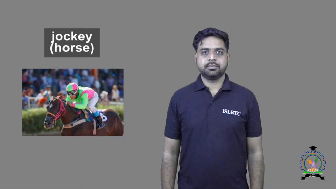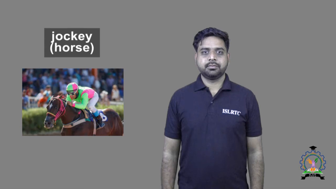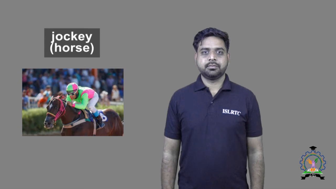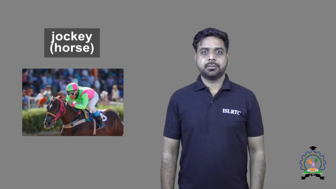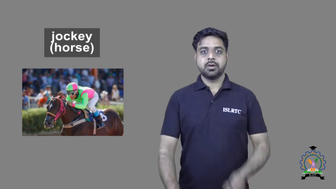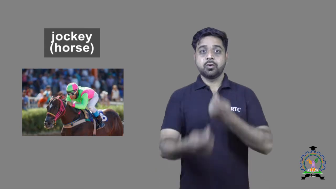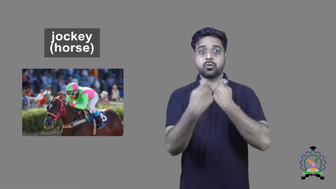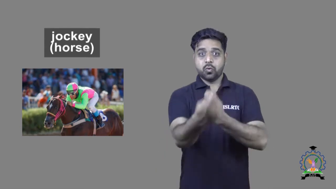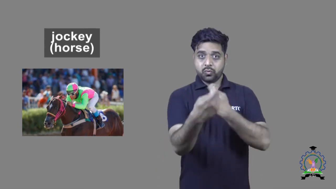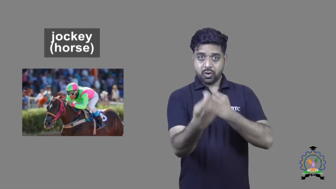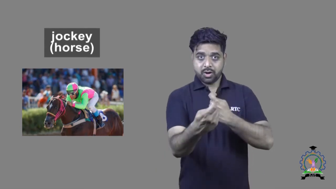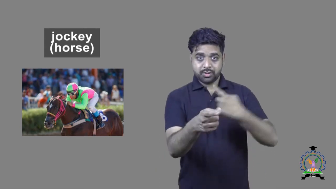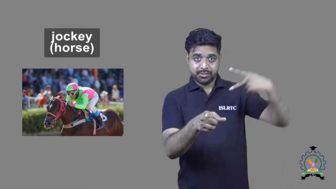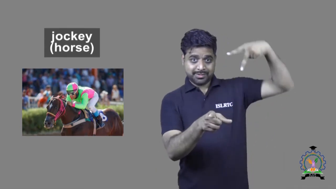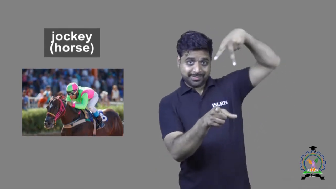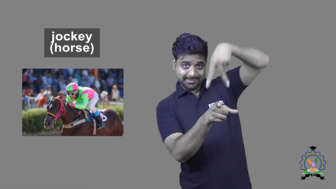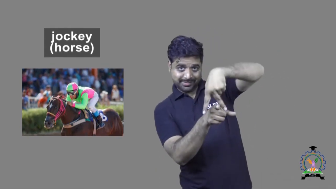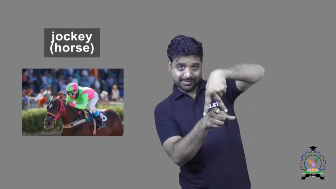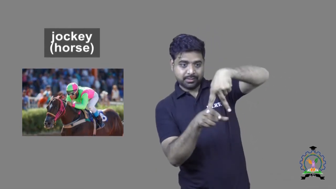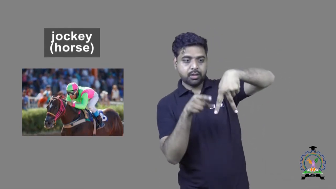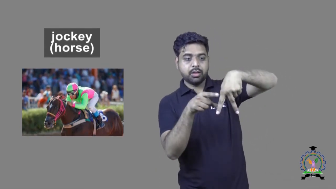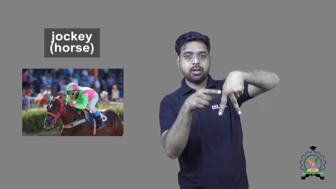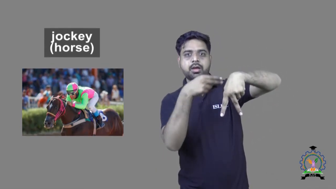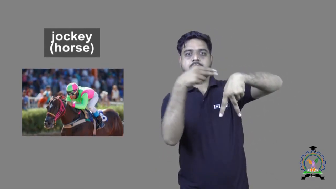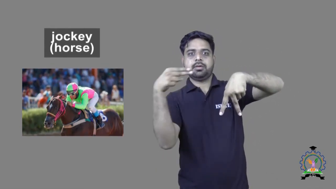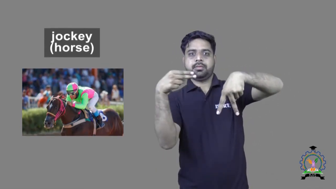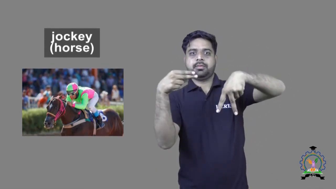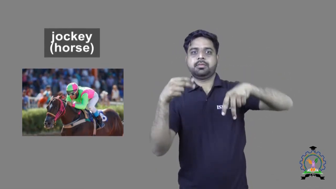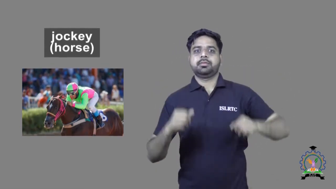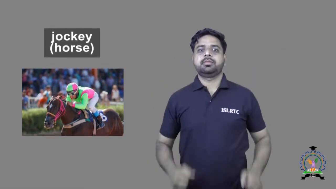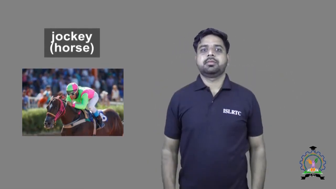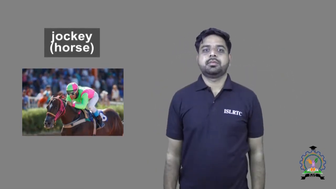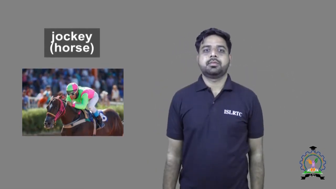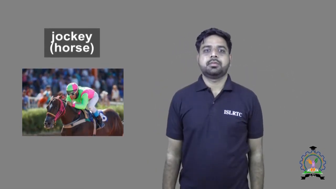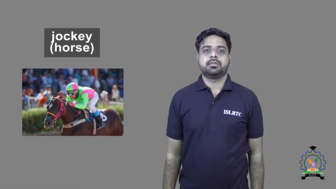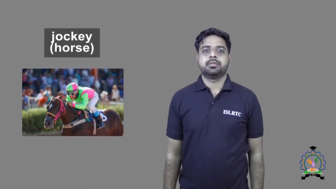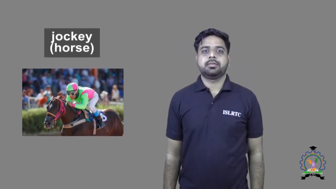jockey horse